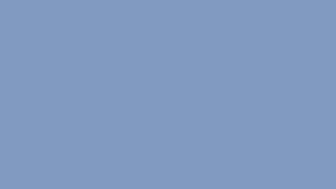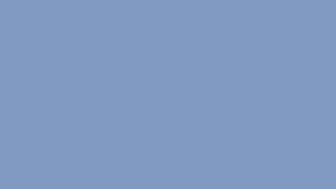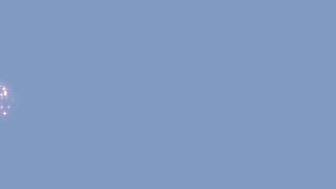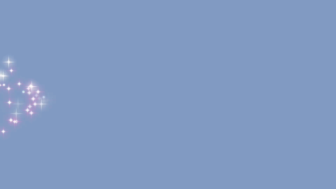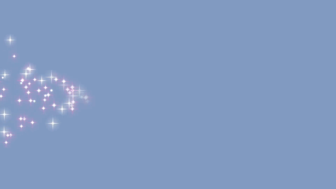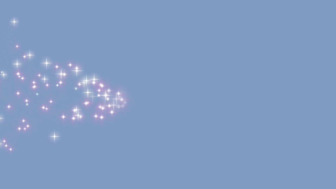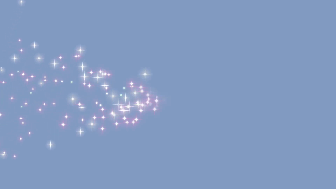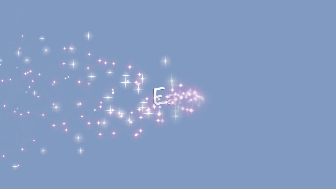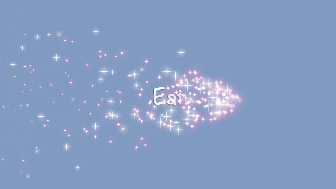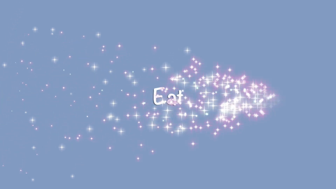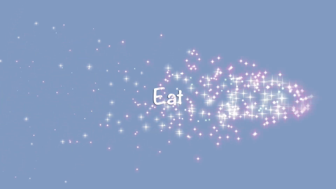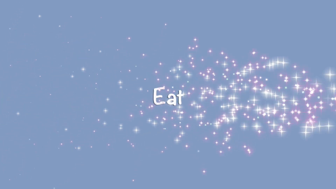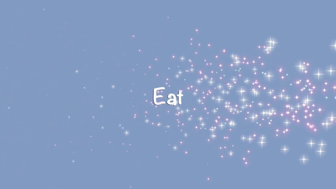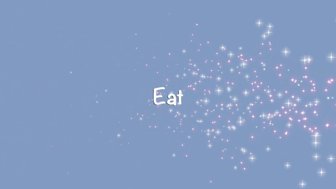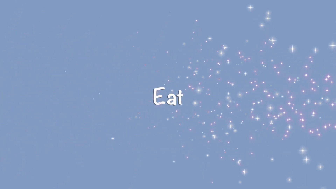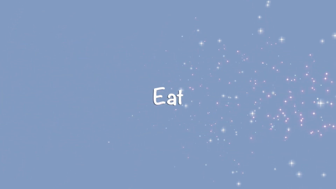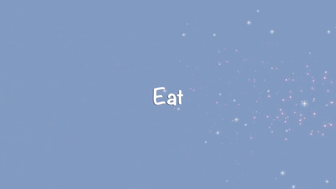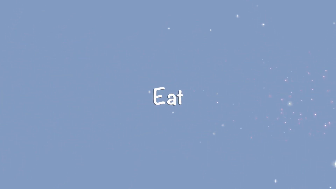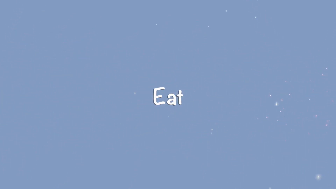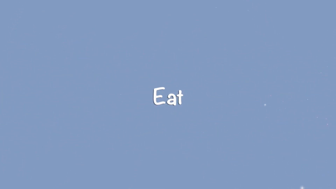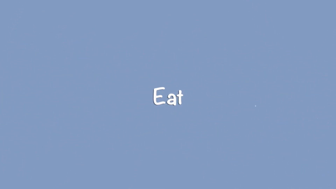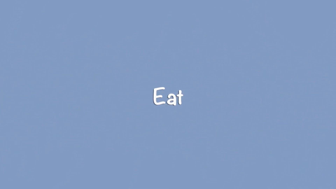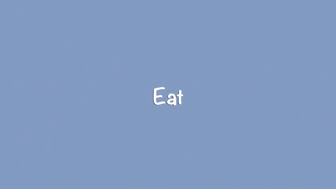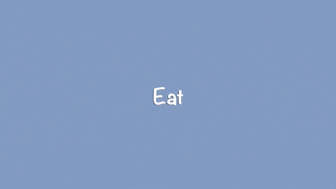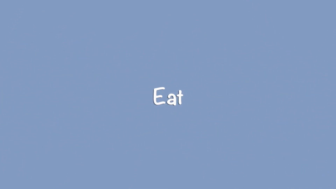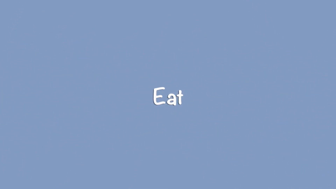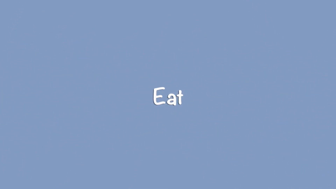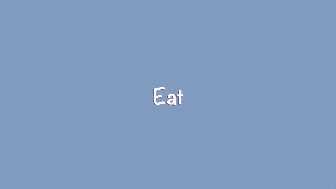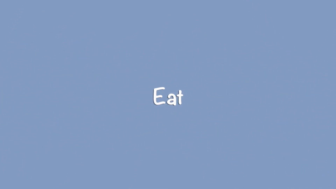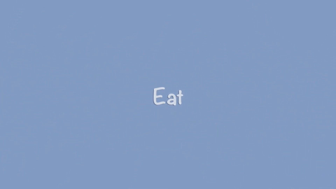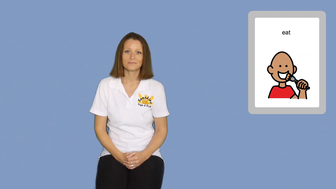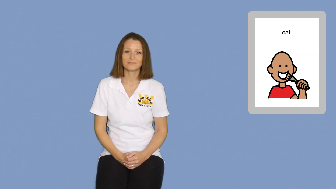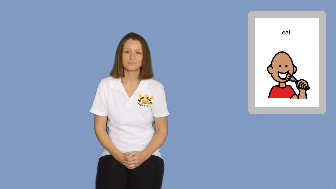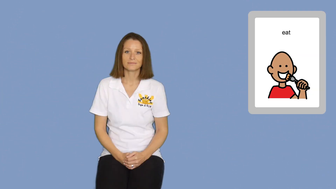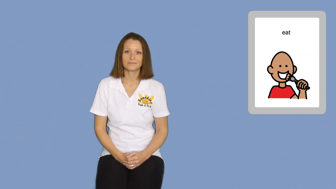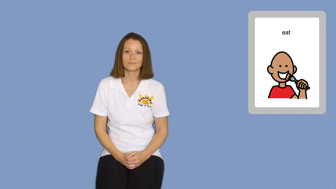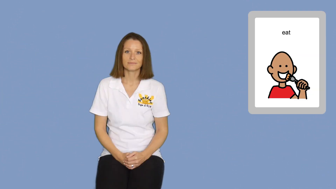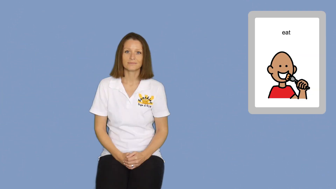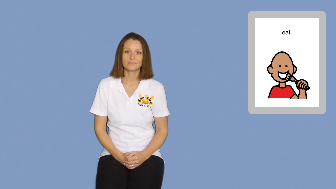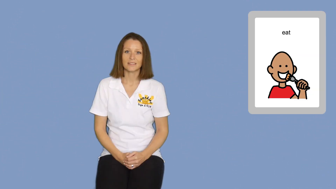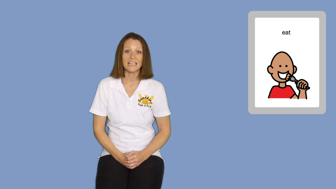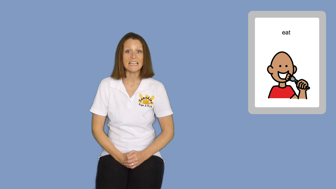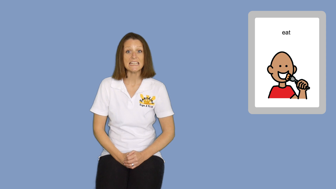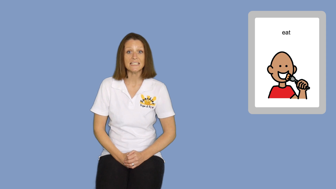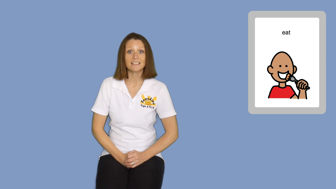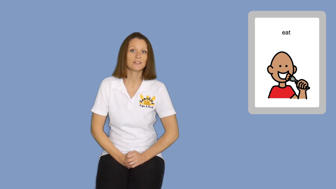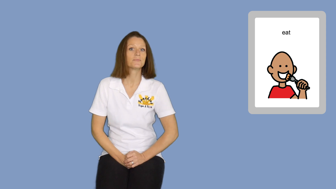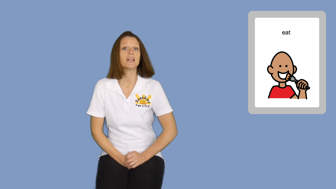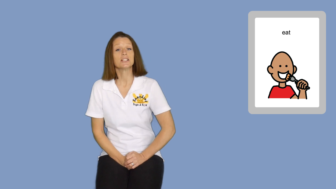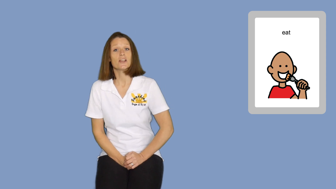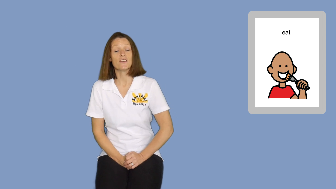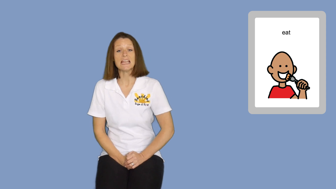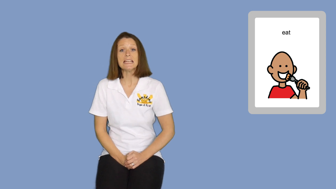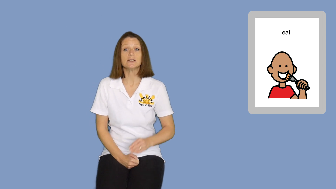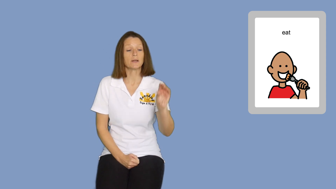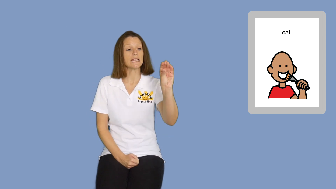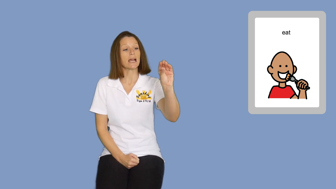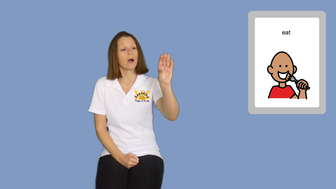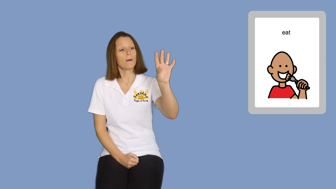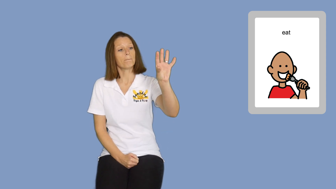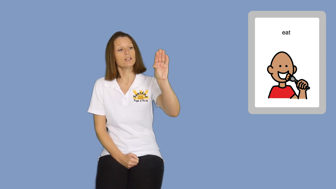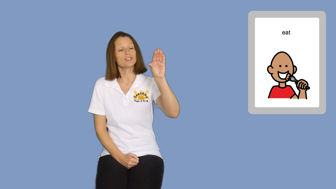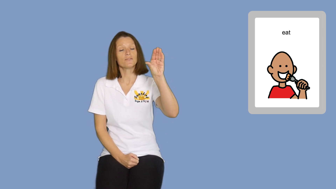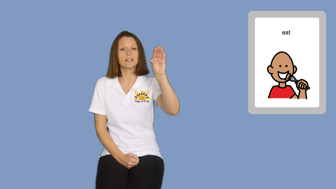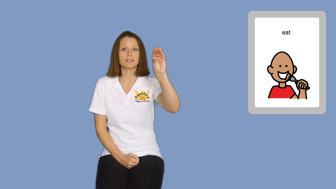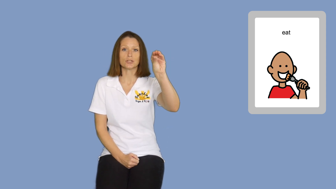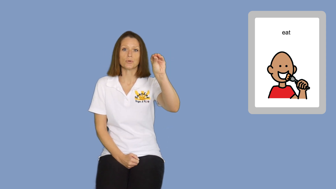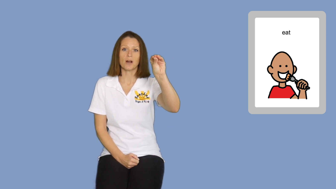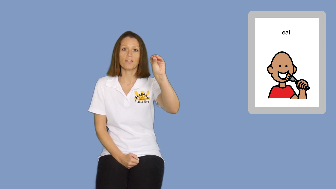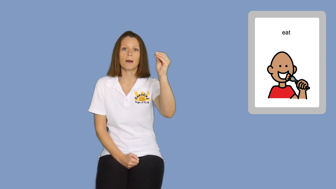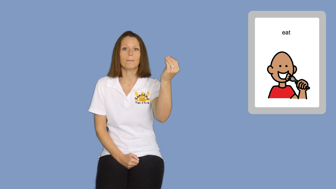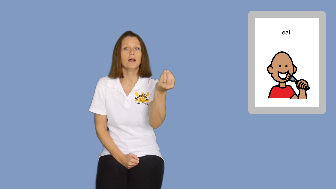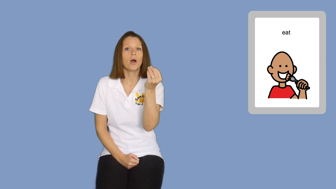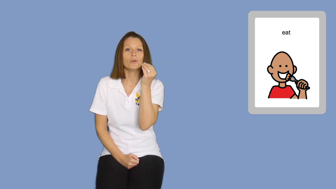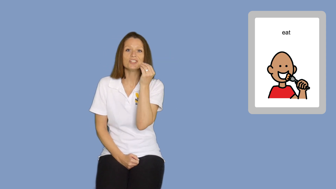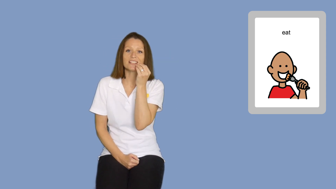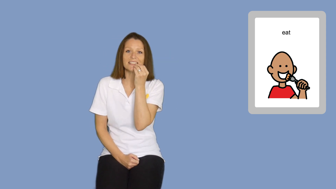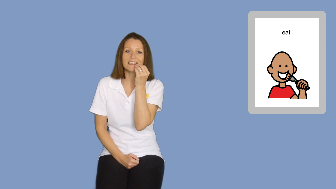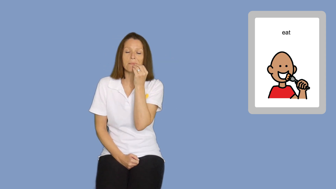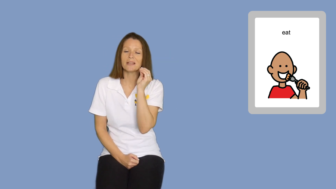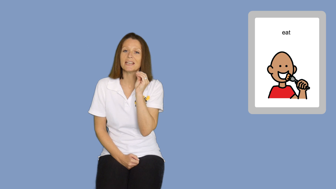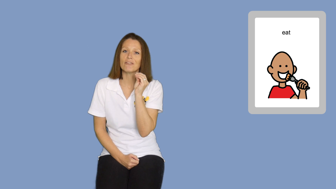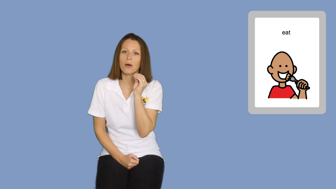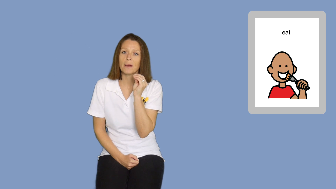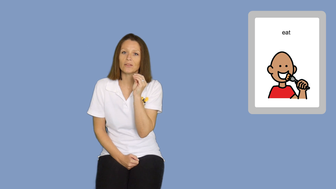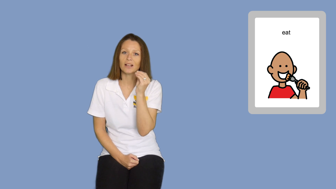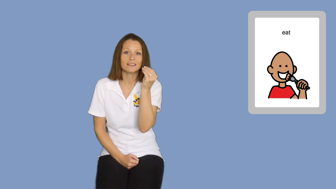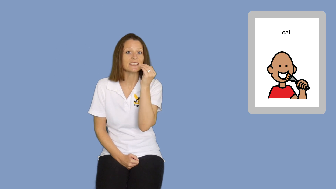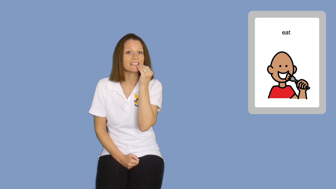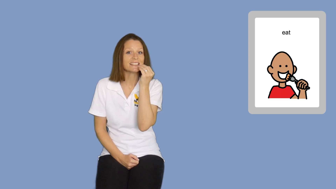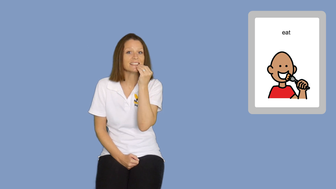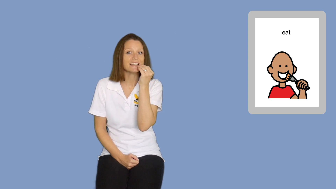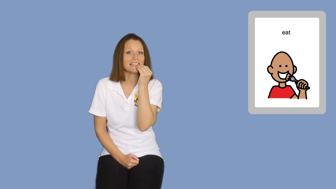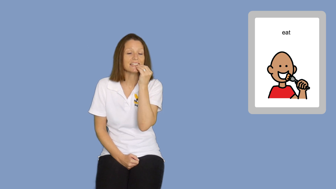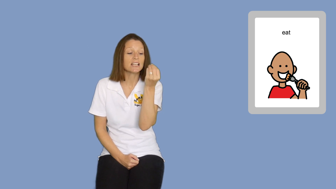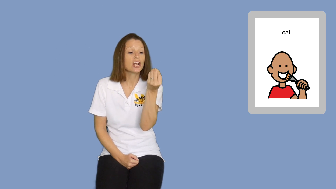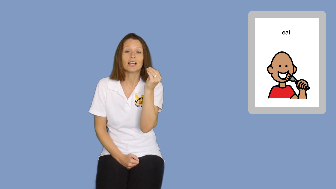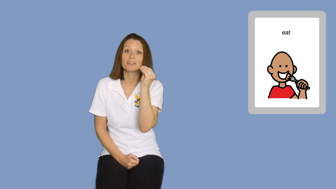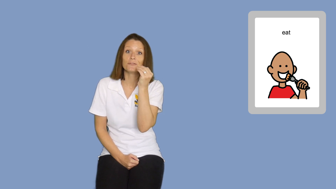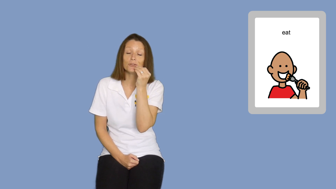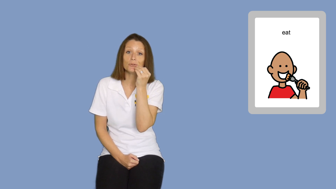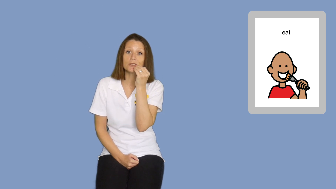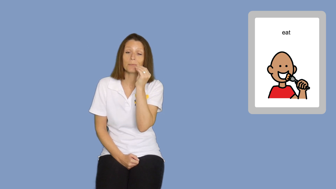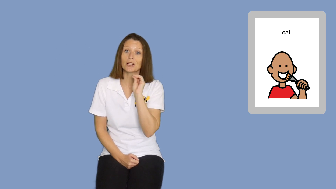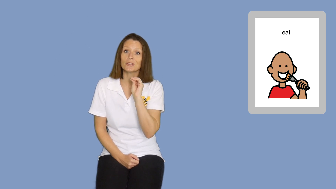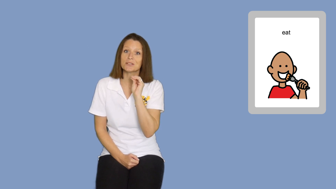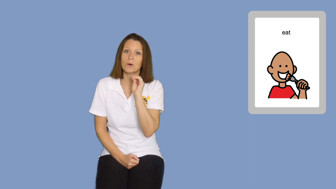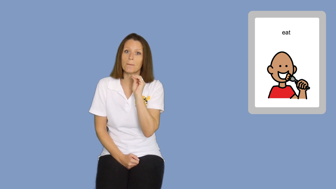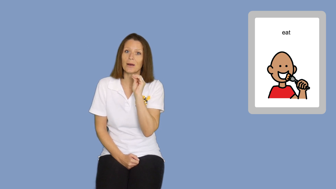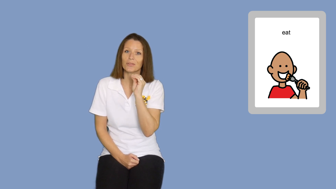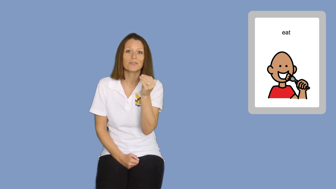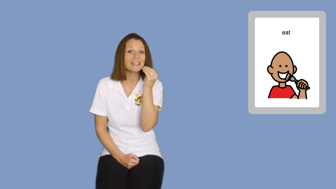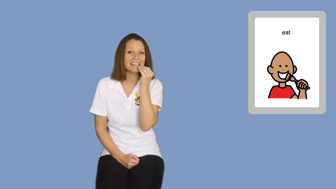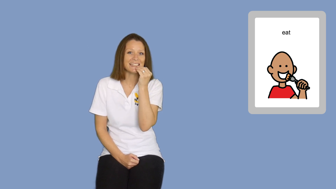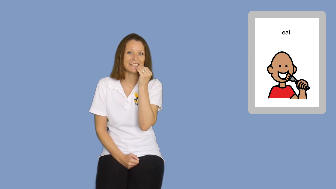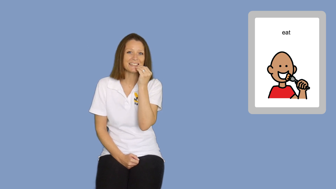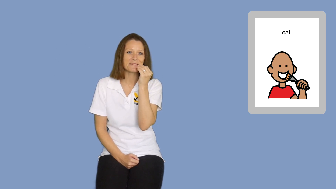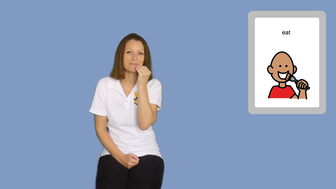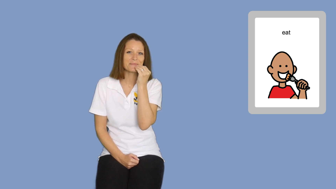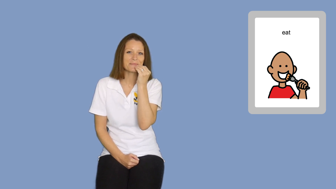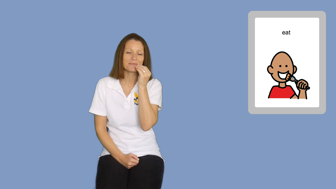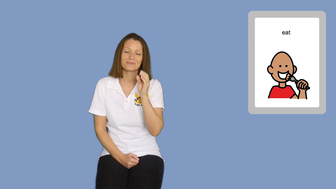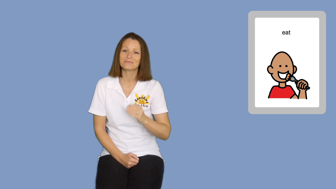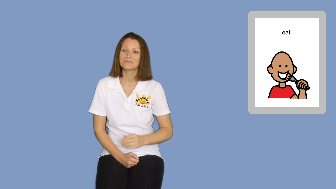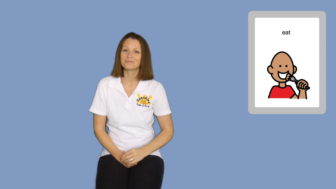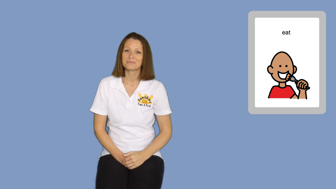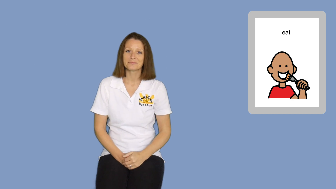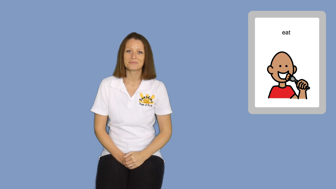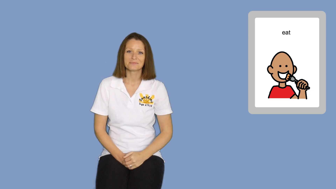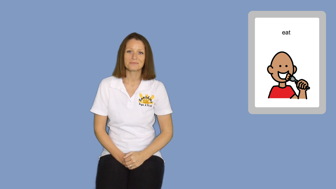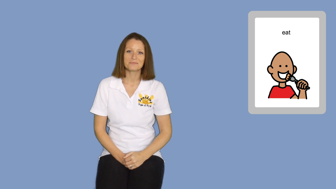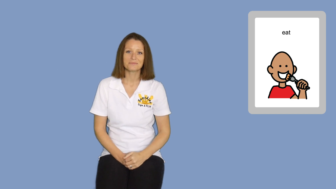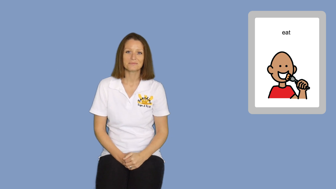Eat